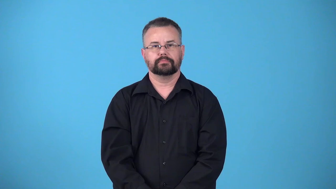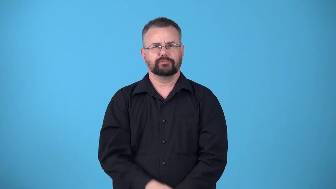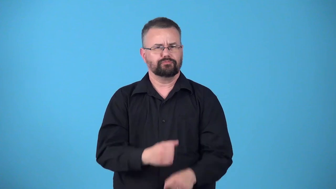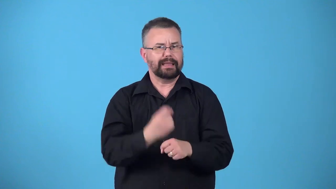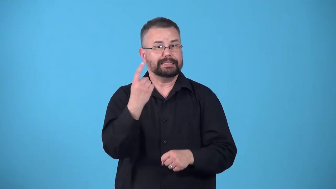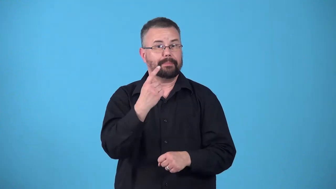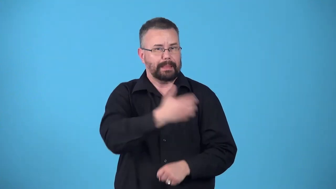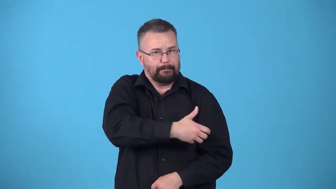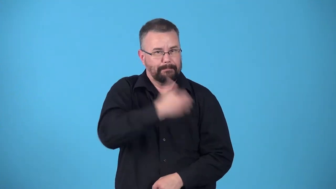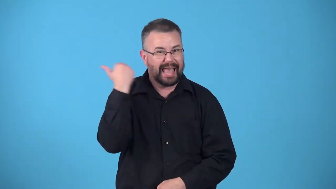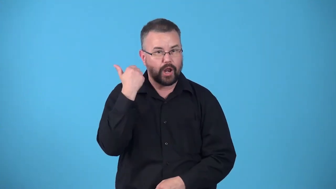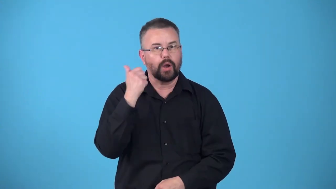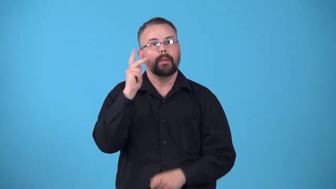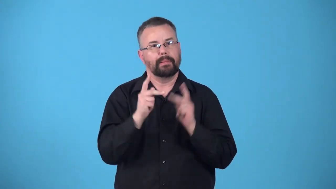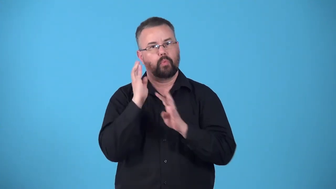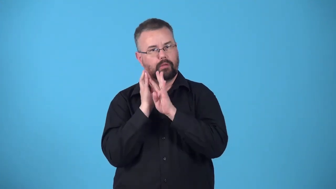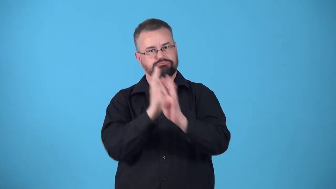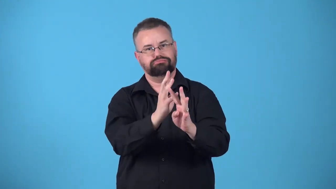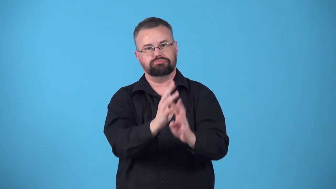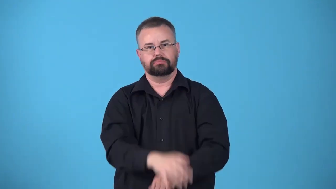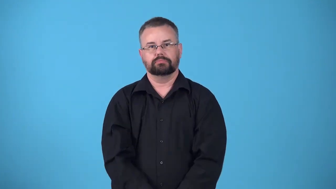build a better mousetrap and the world will beat a path to your door